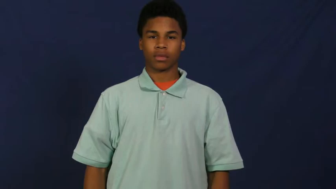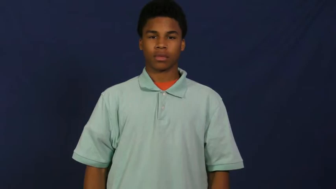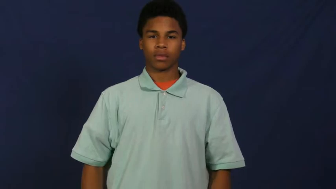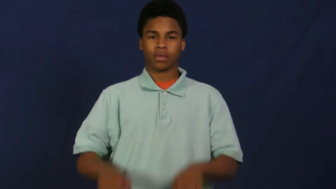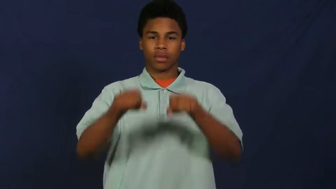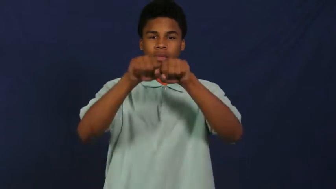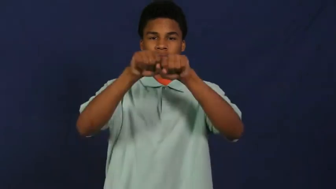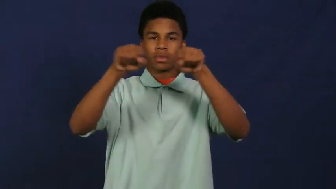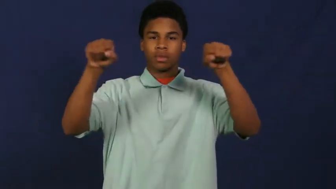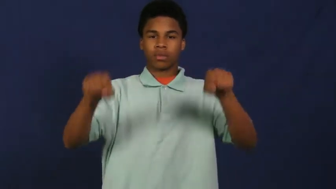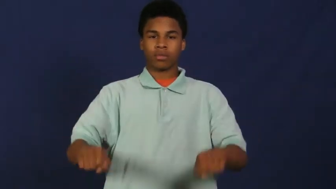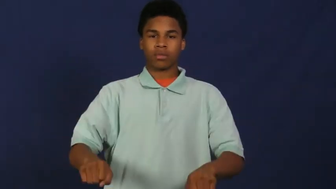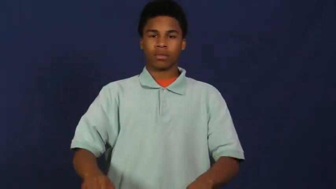station